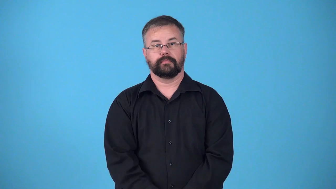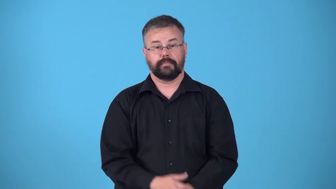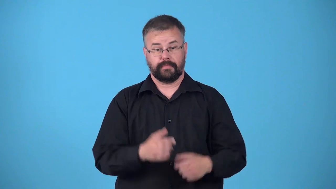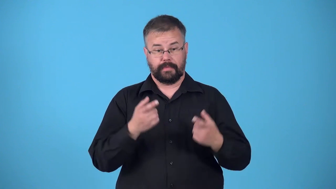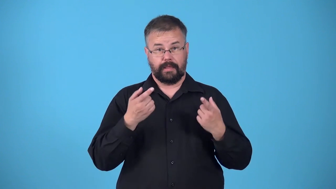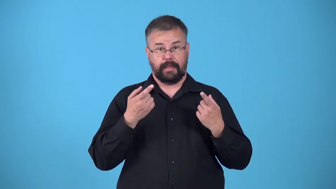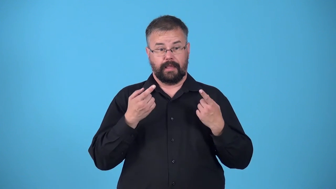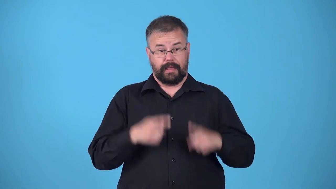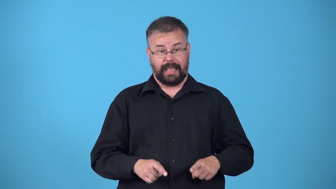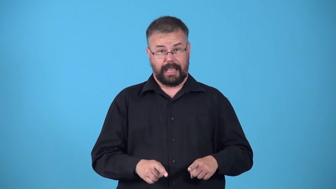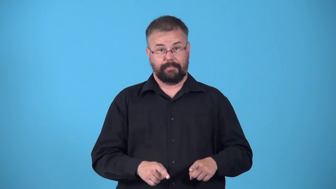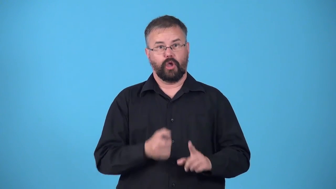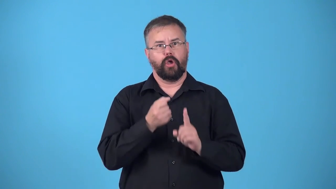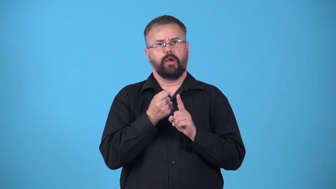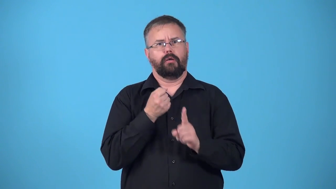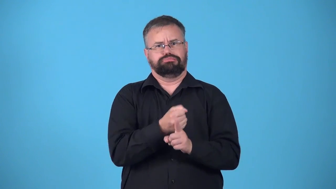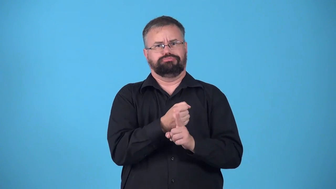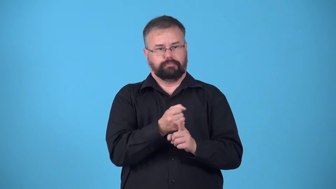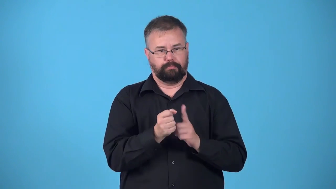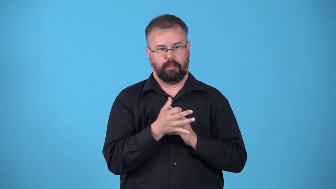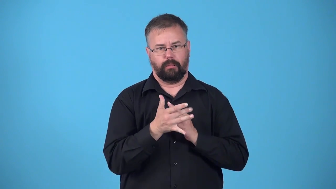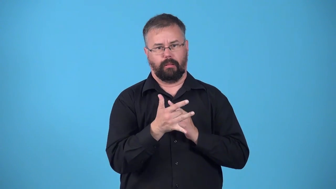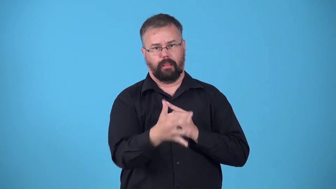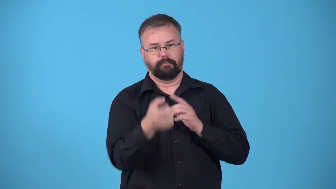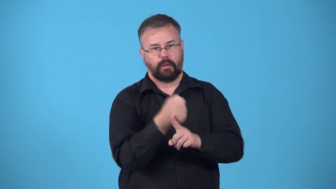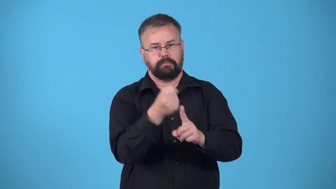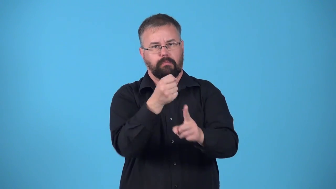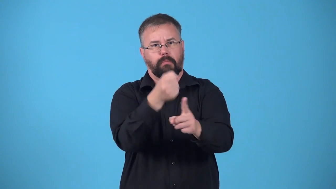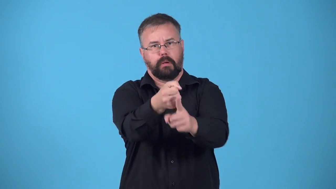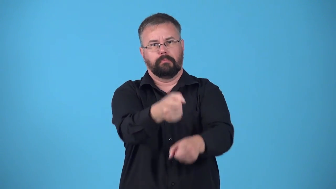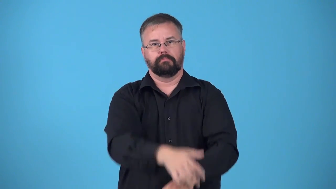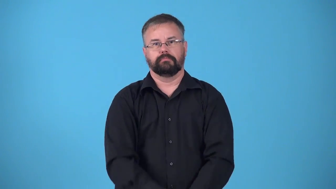domino effect